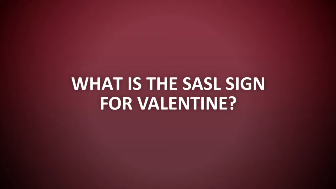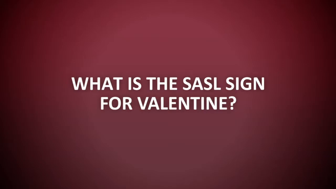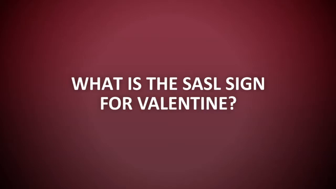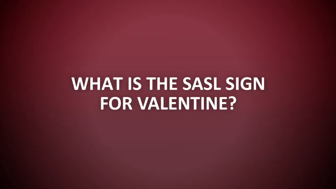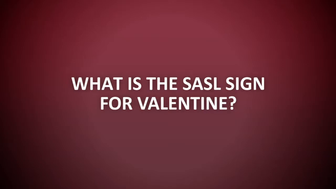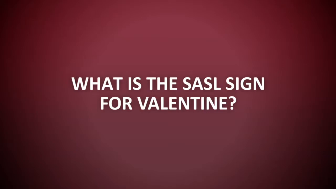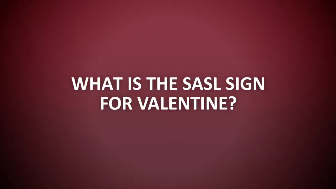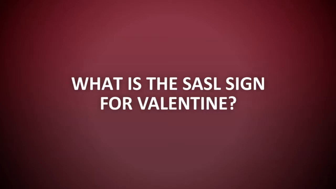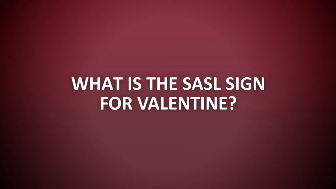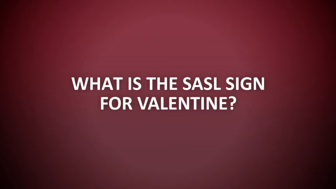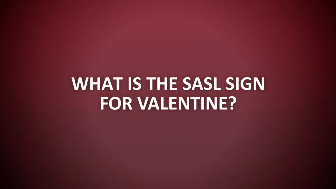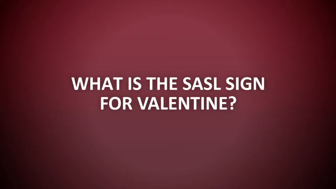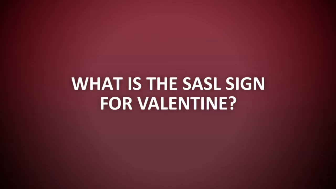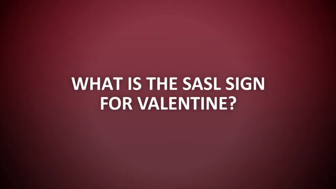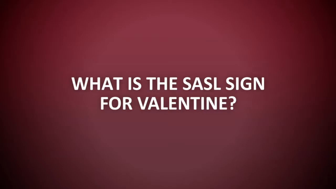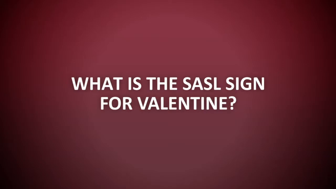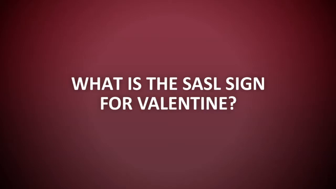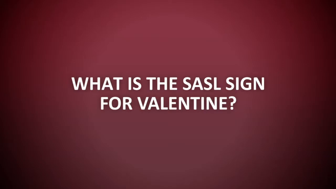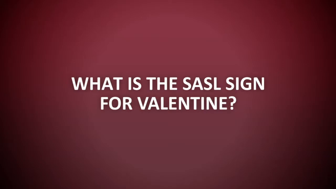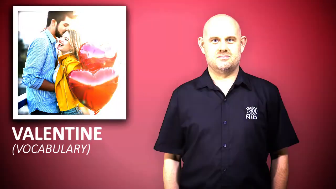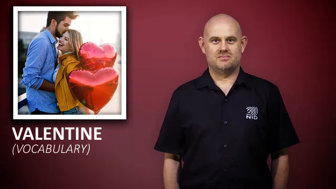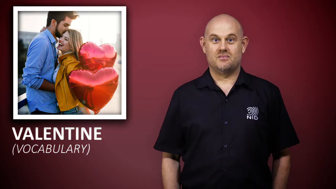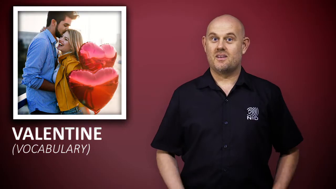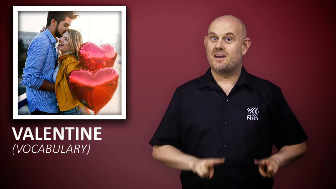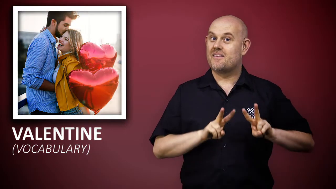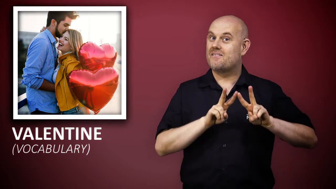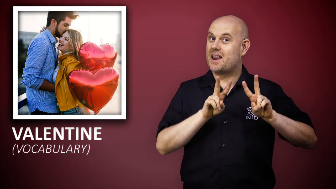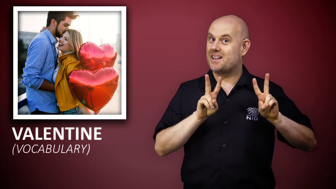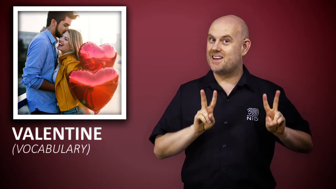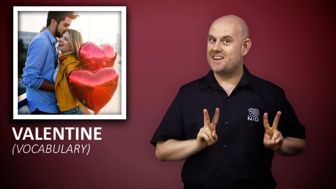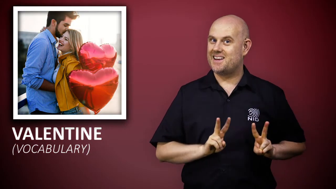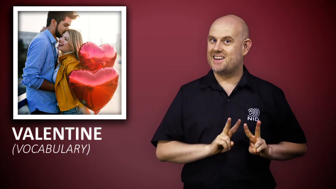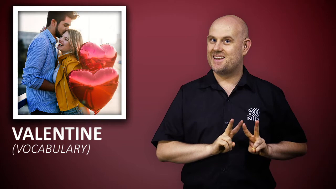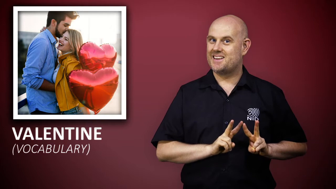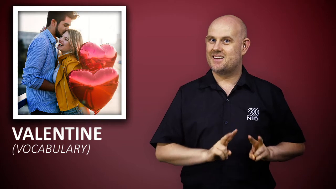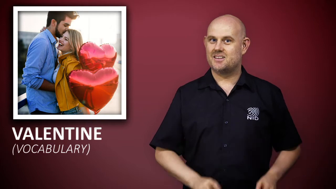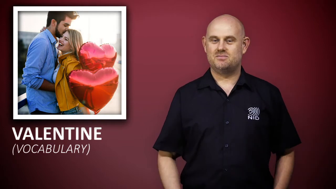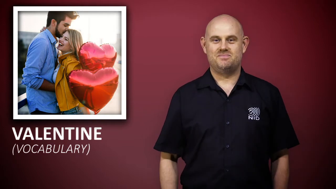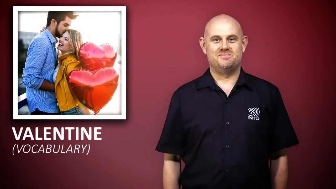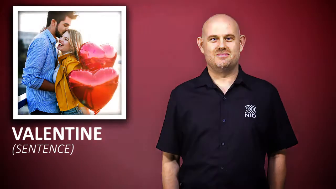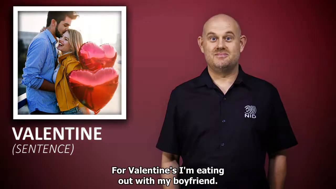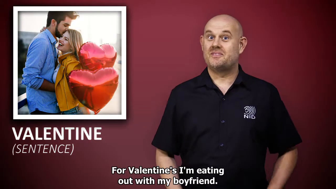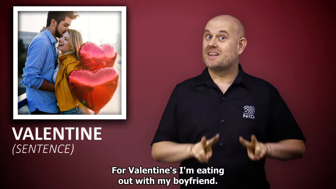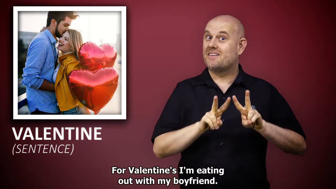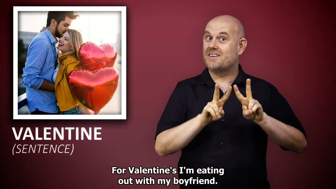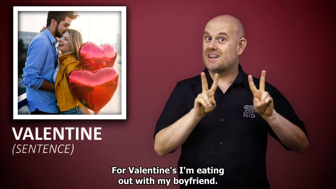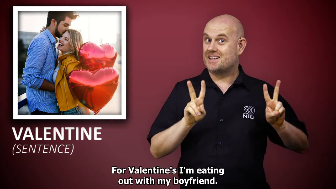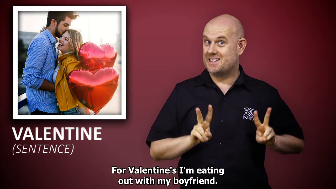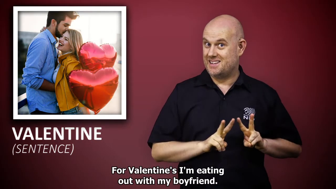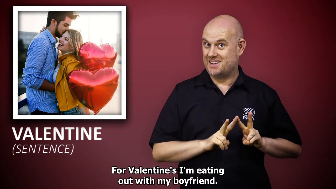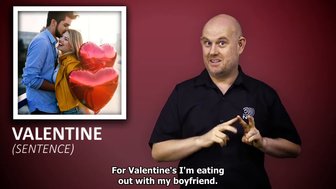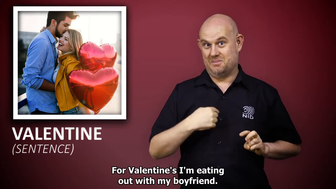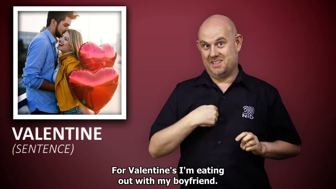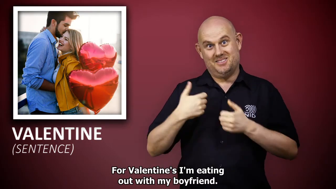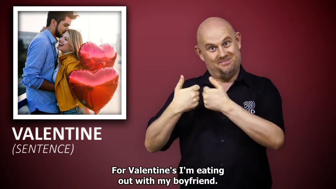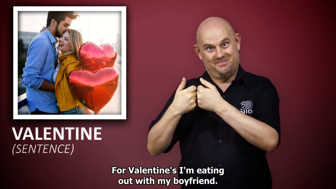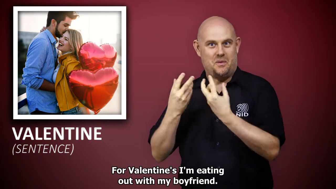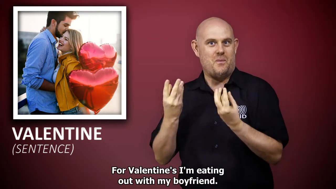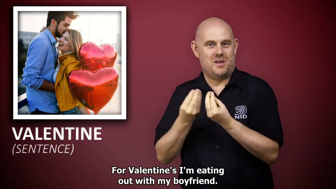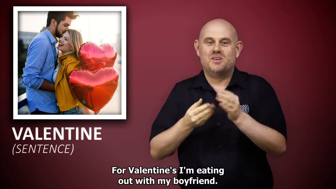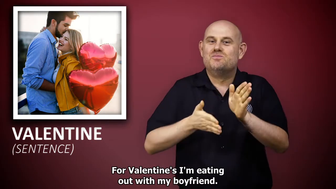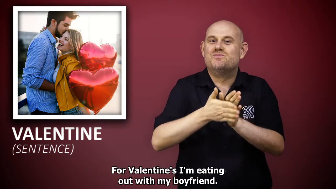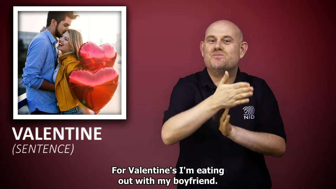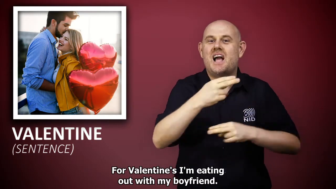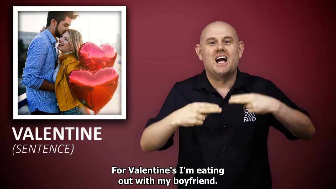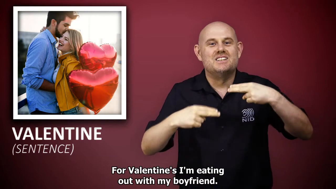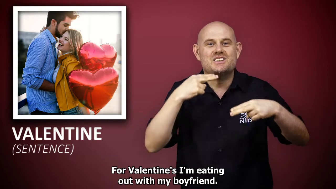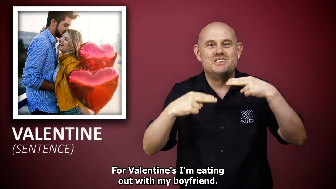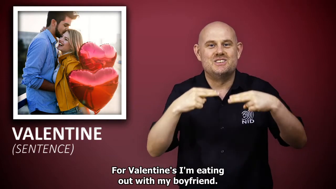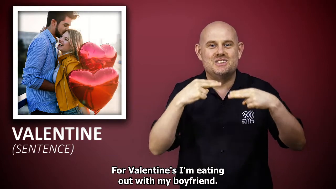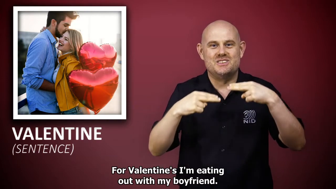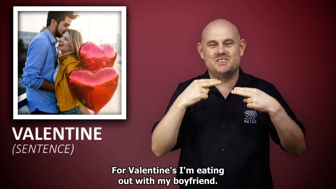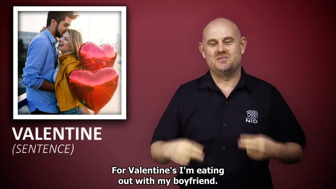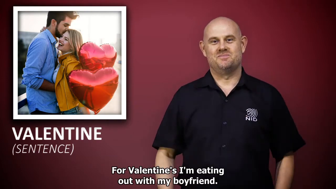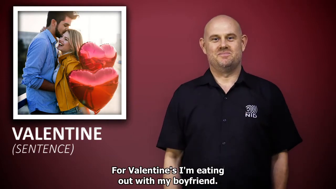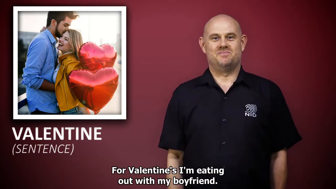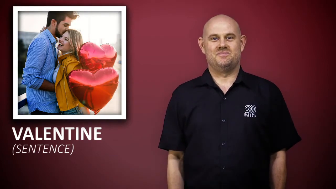Valentine